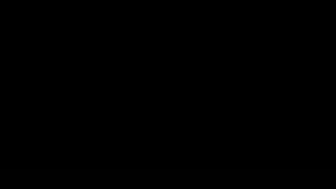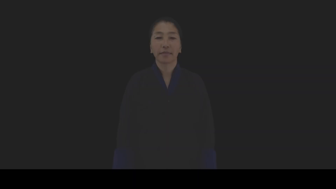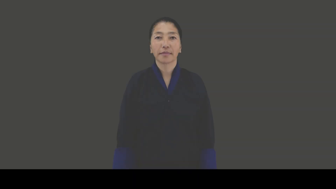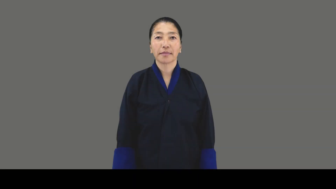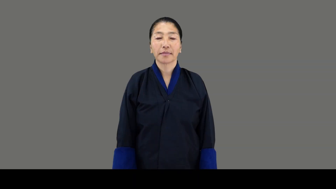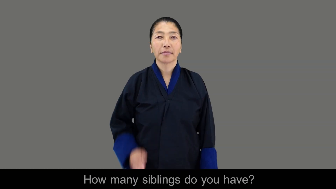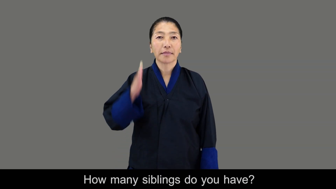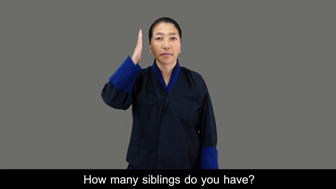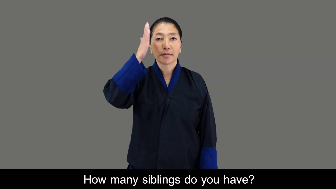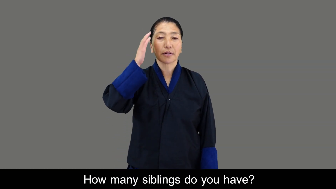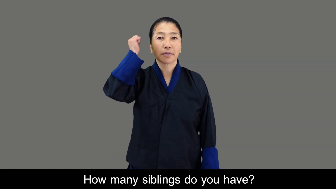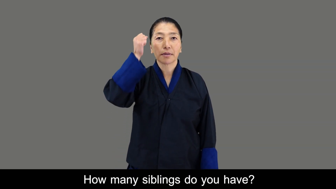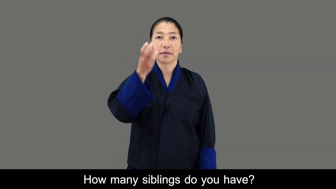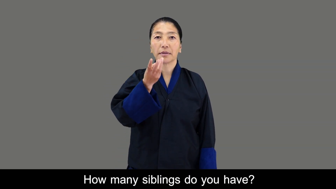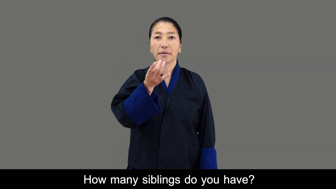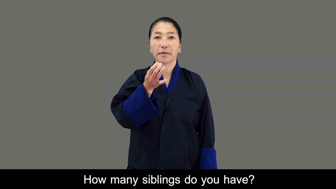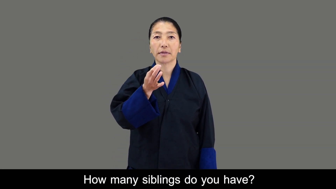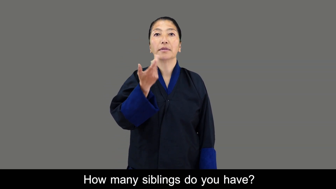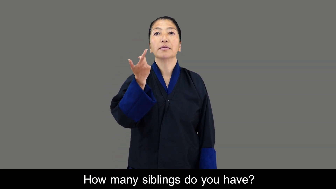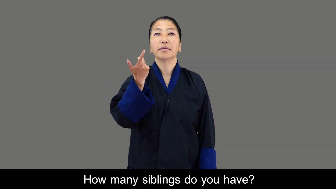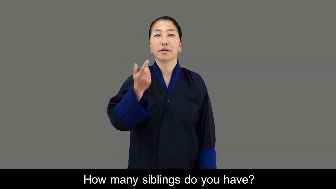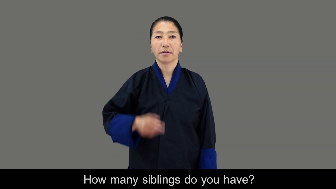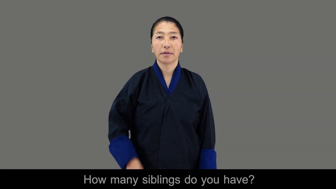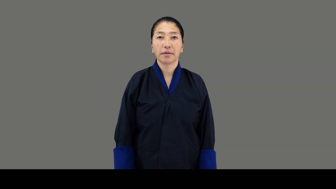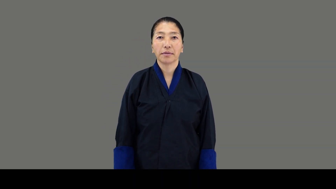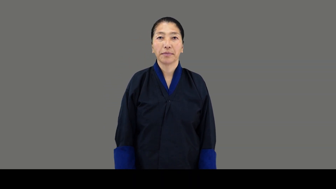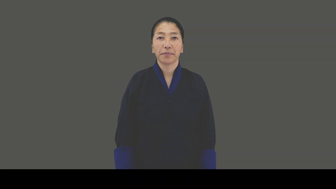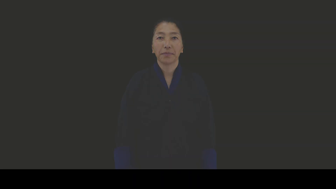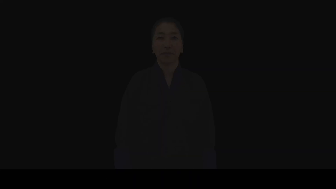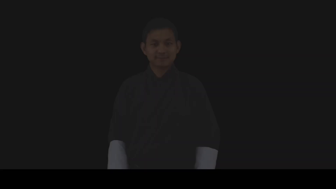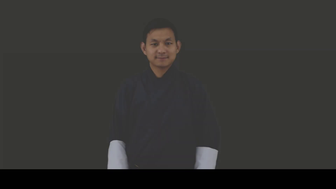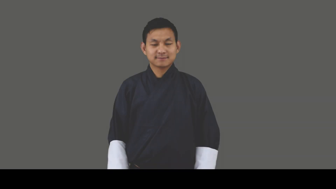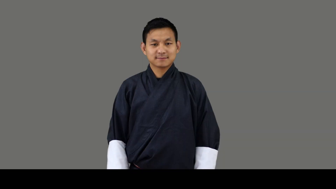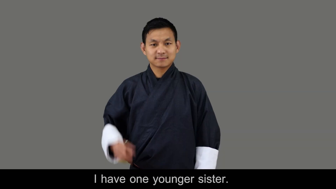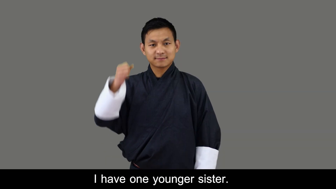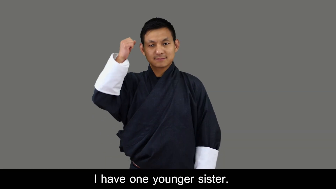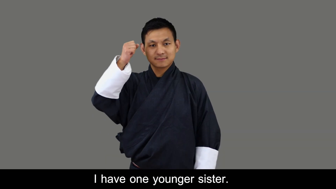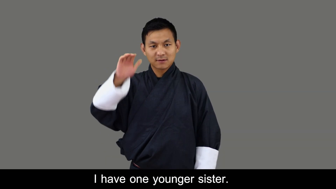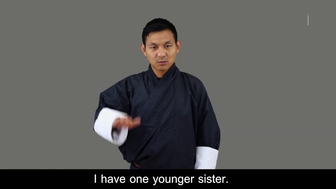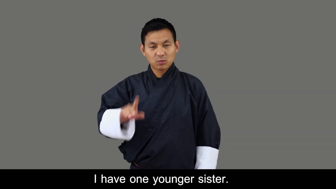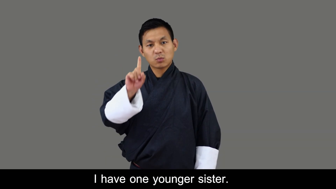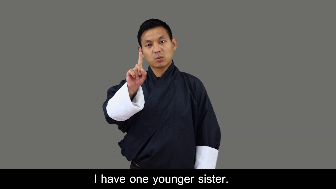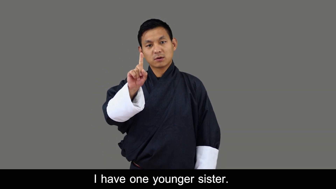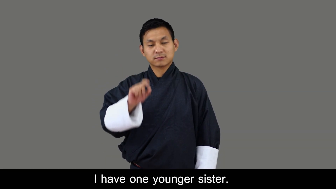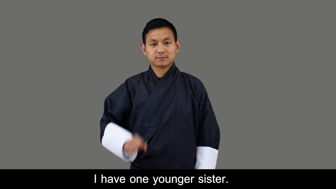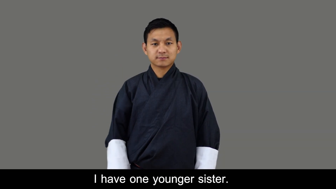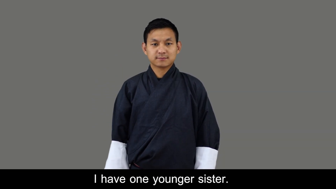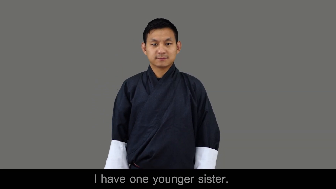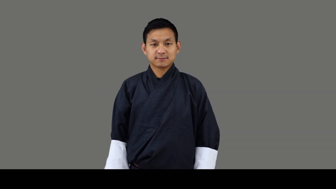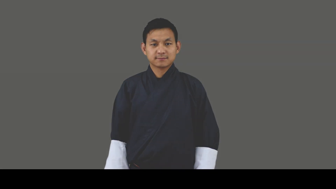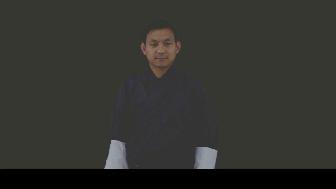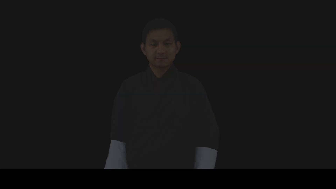How many siblings do you have?